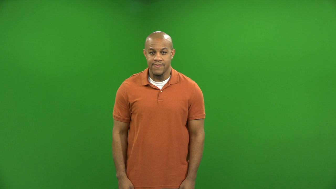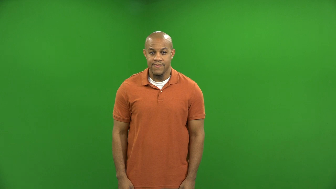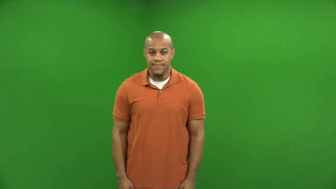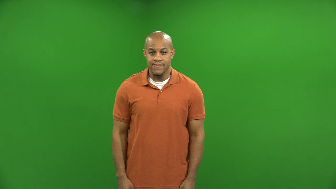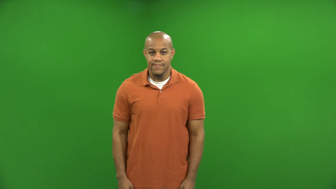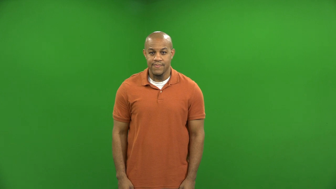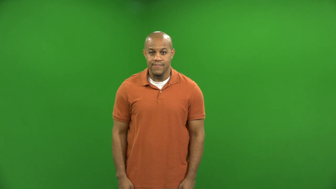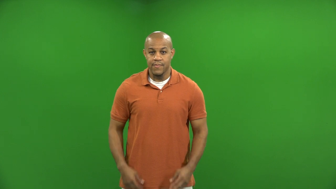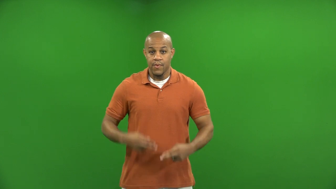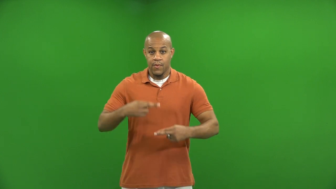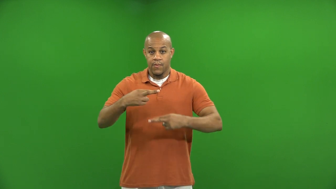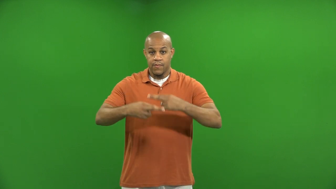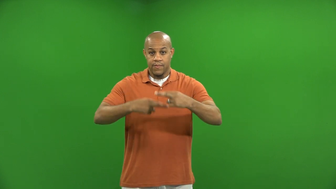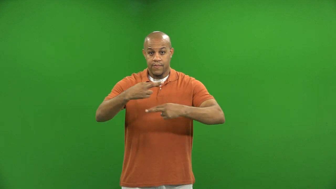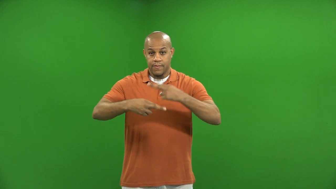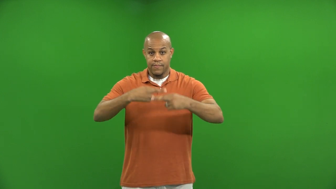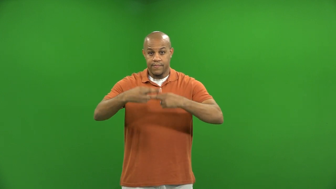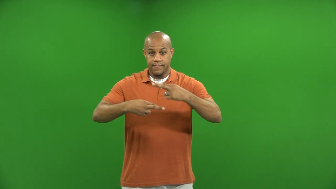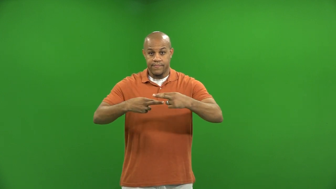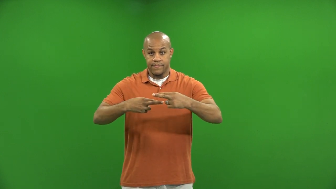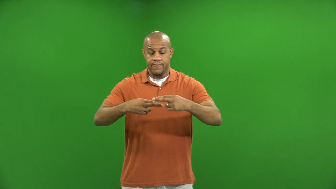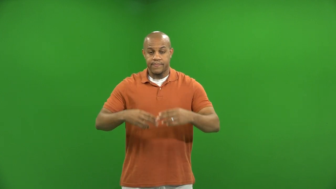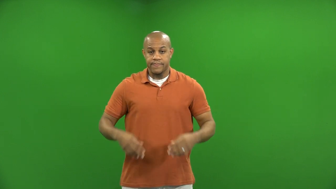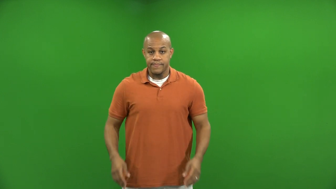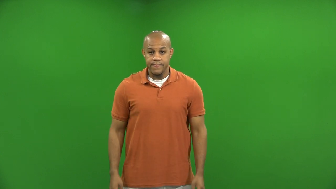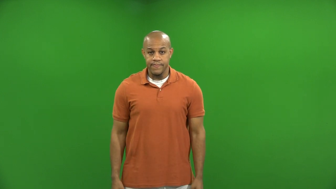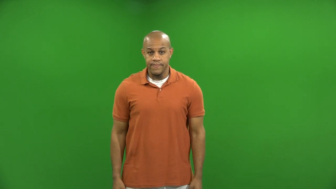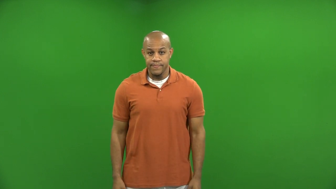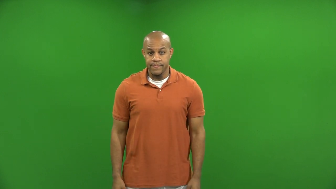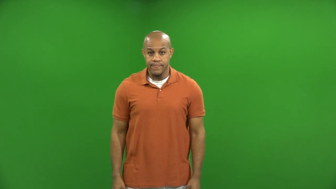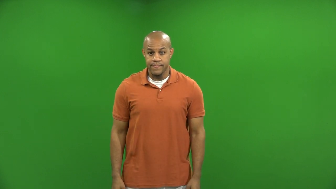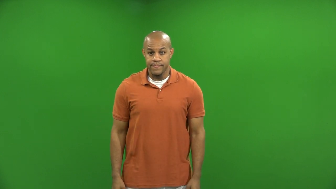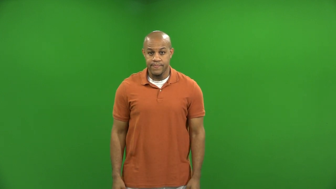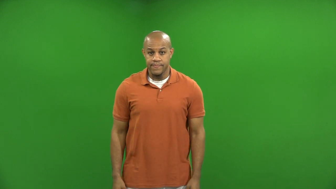Round robin tournament